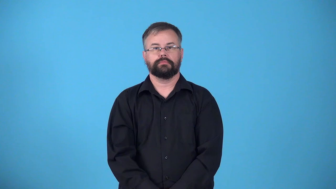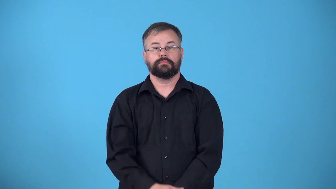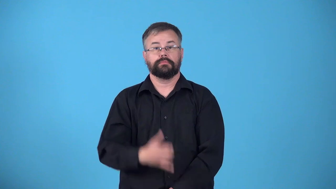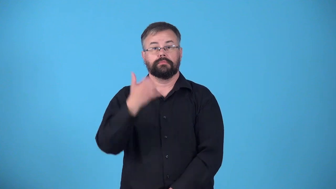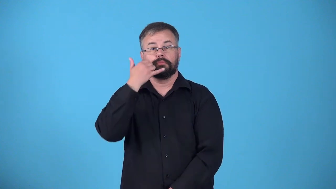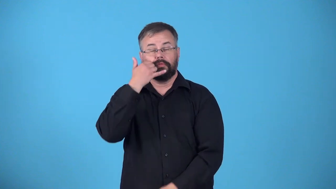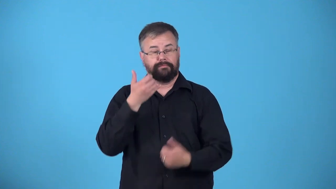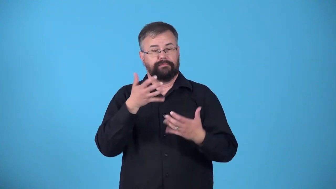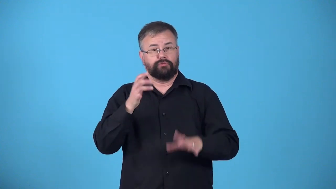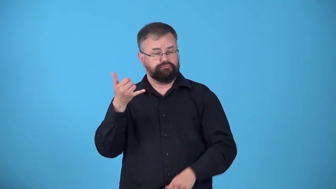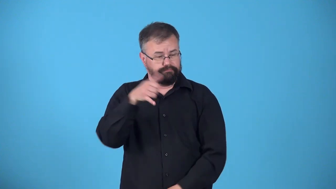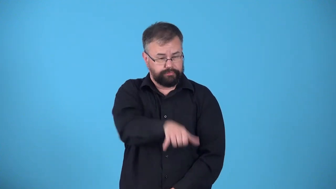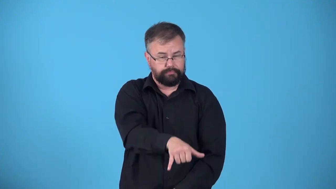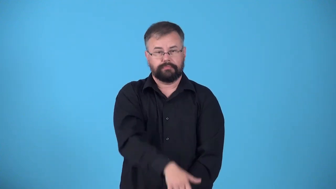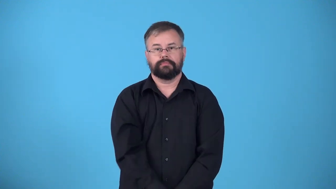hang up,hang up on